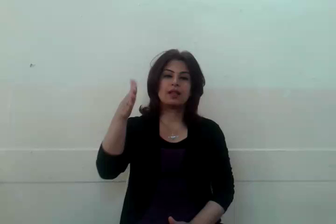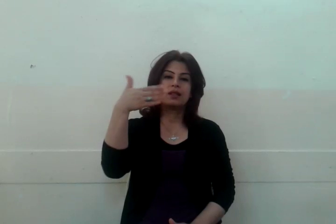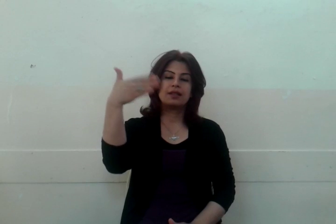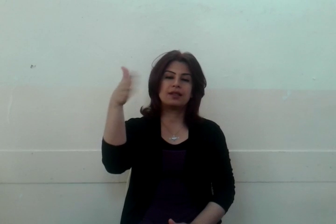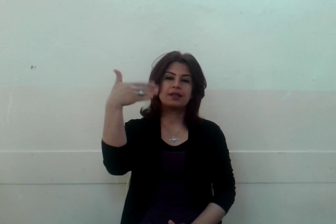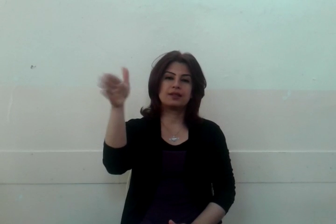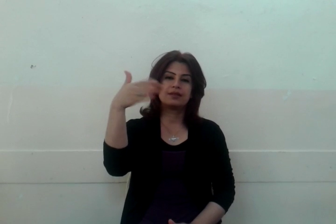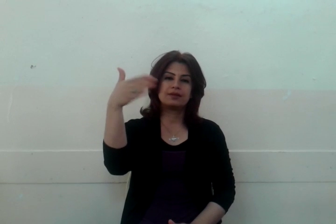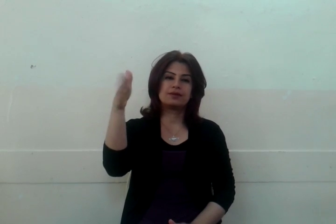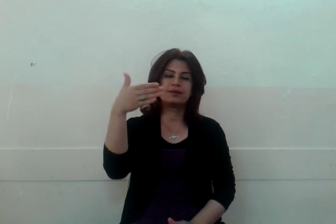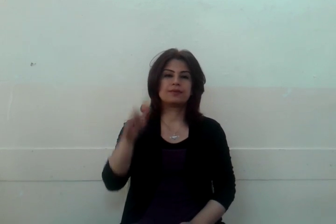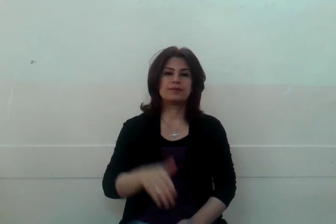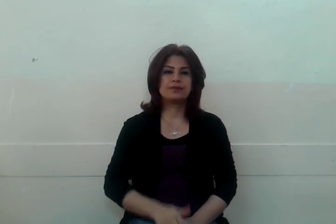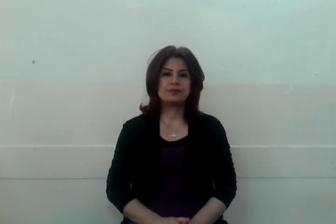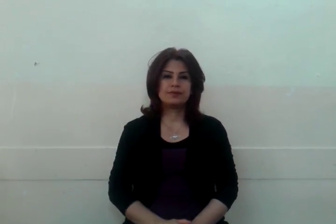flag